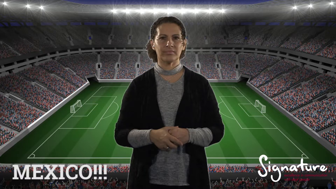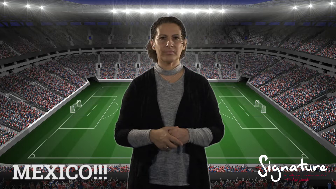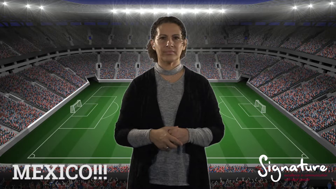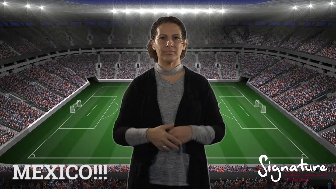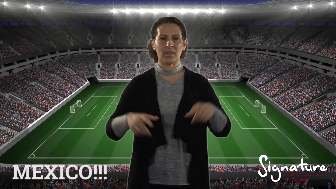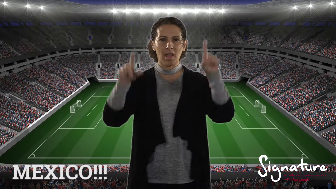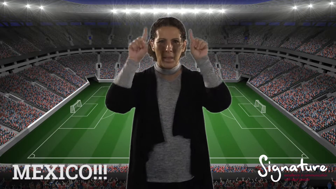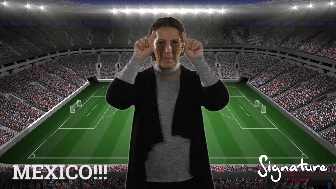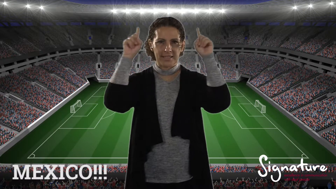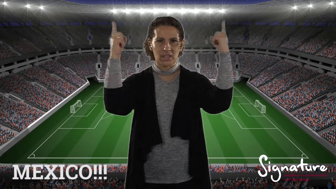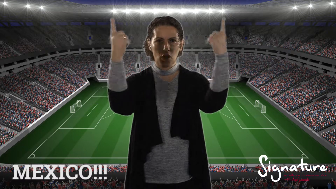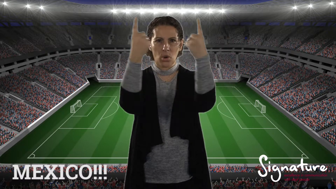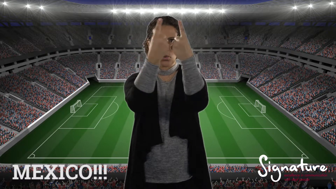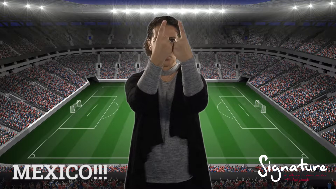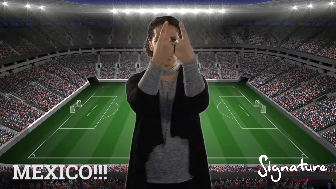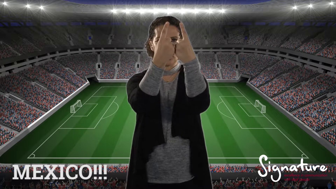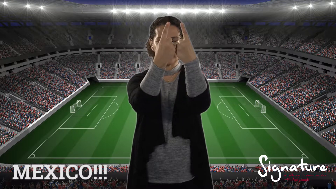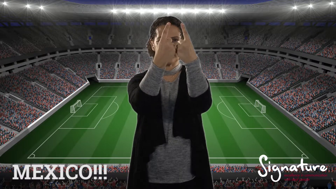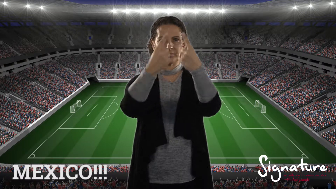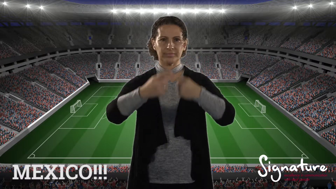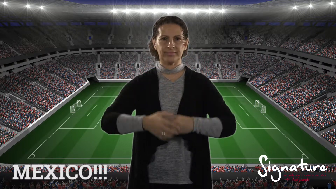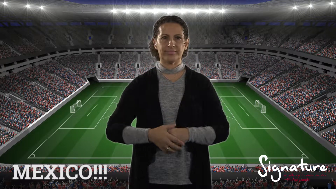Mexico